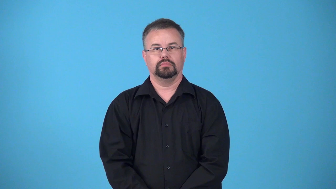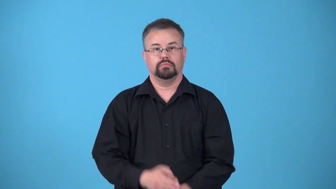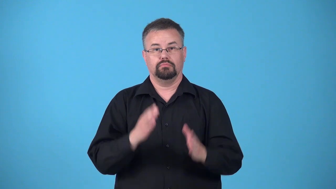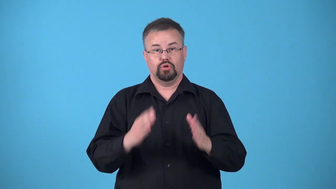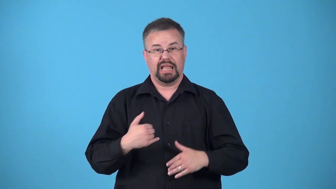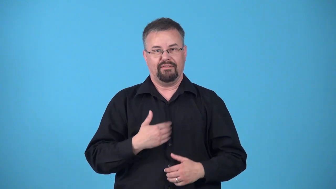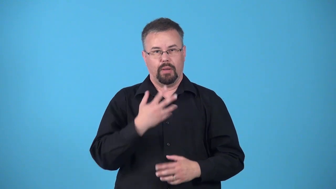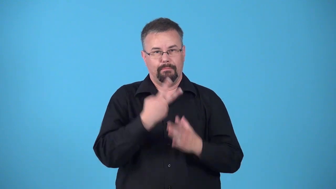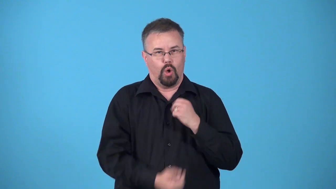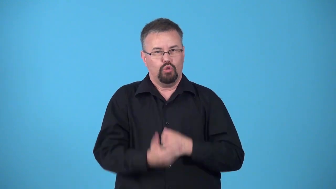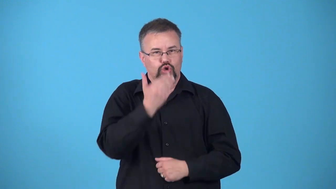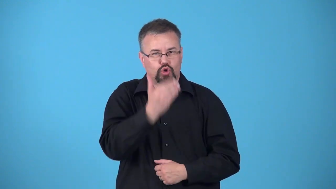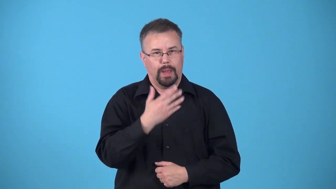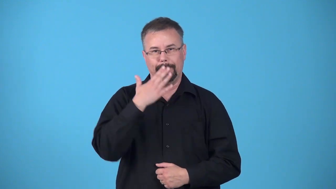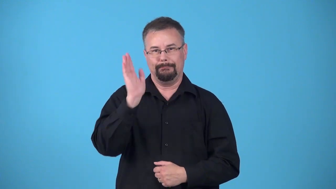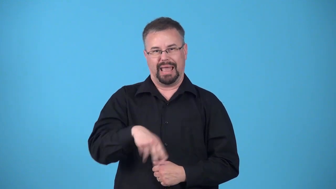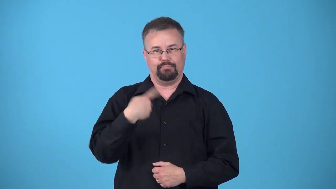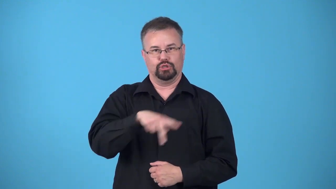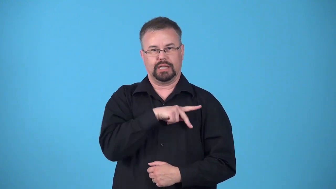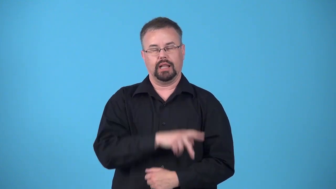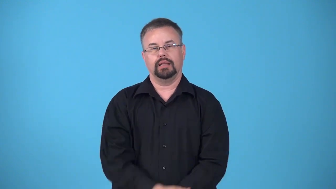jekyll and hyde